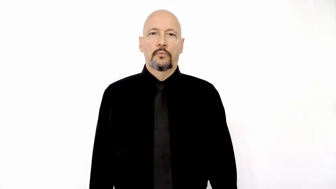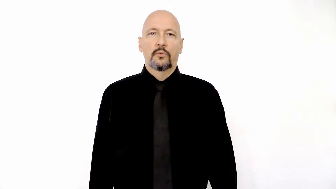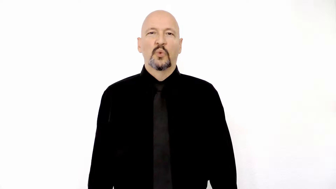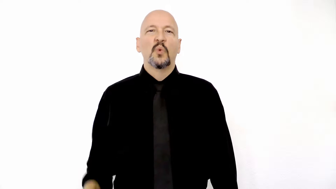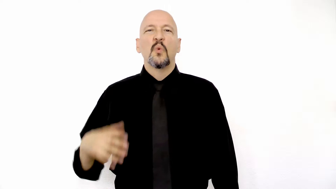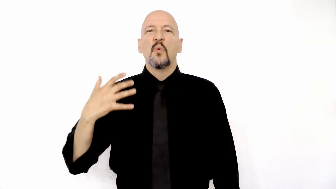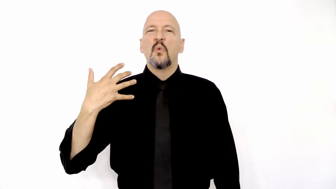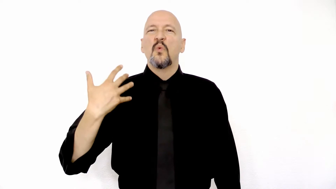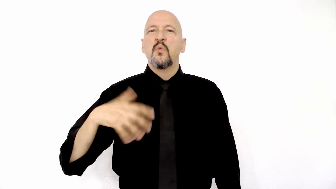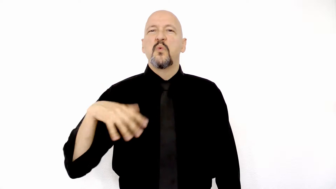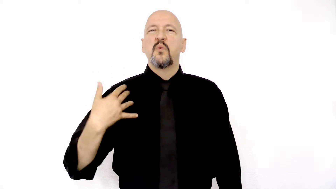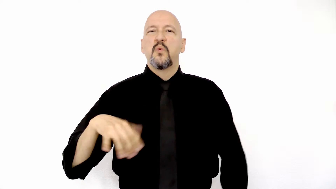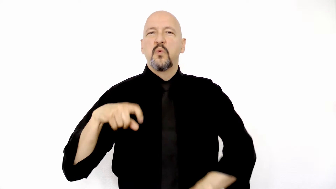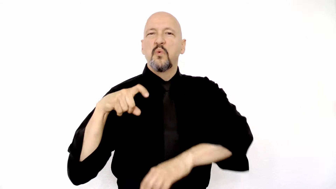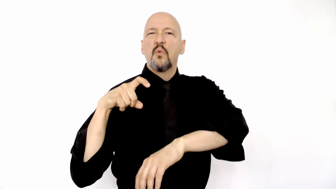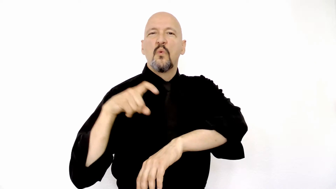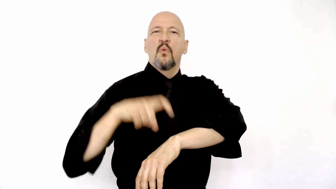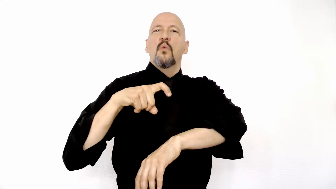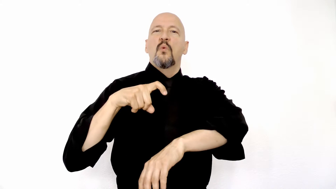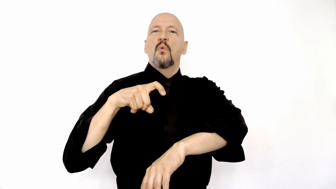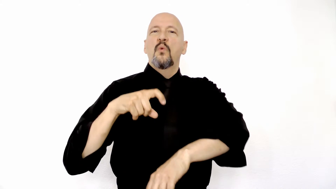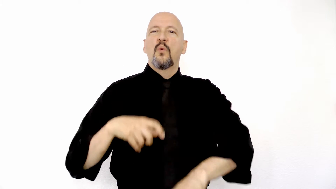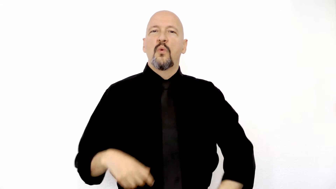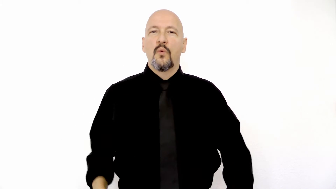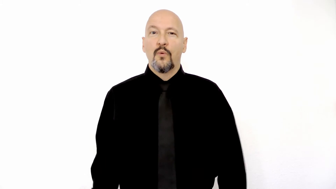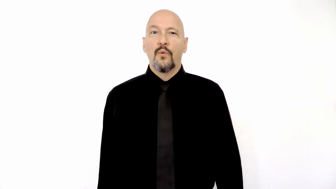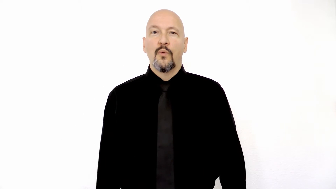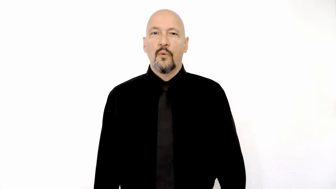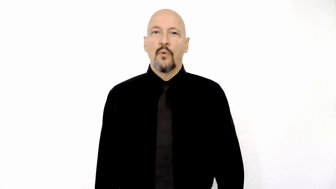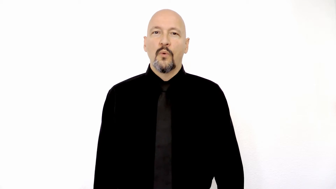whoo just in time